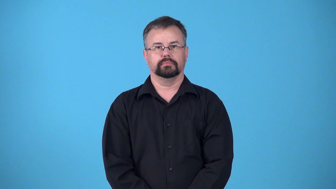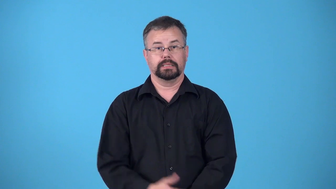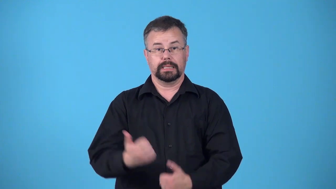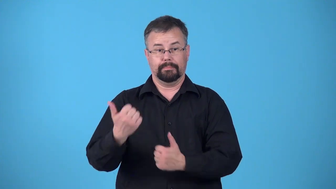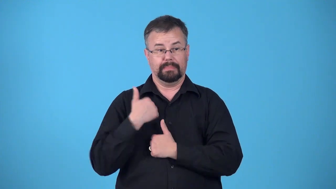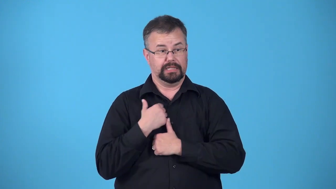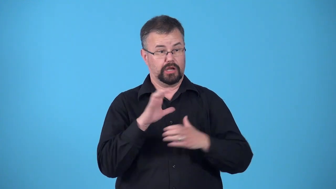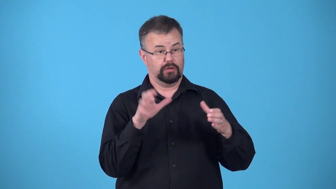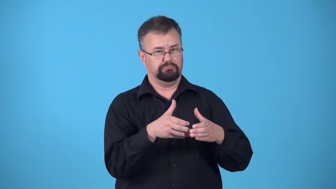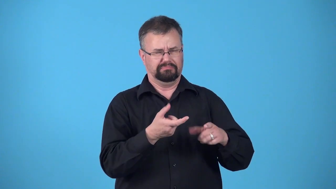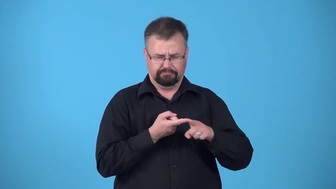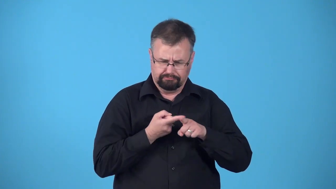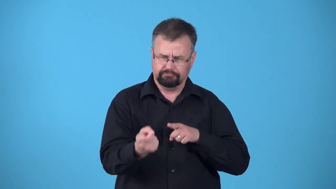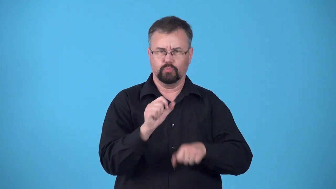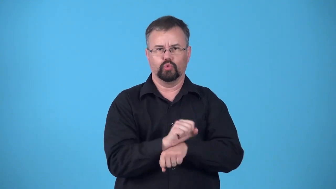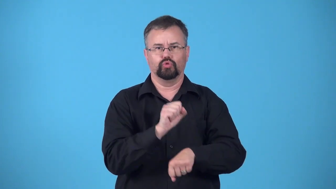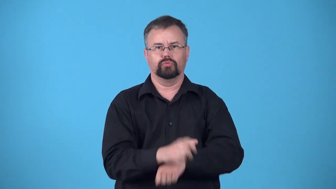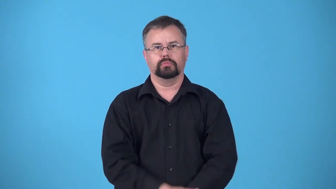command